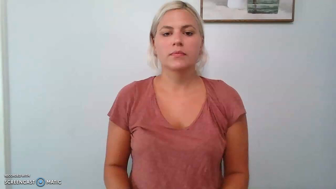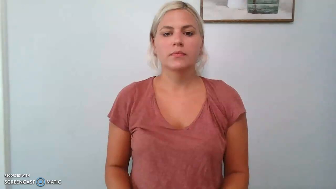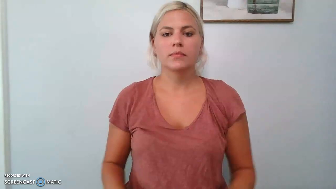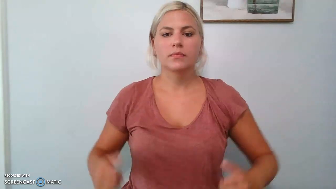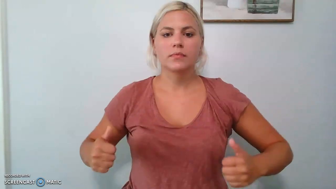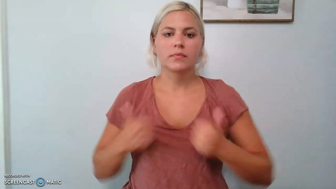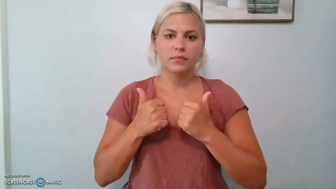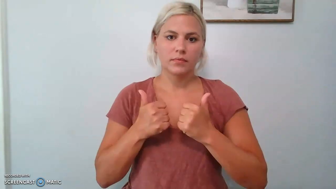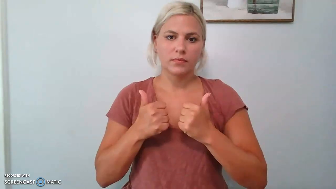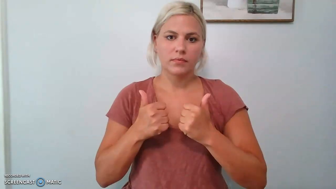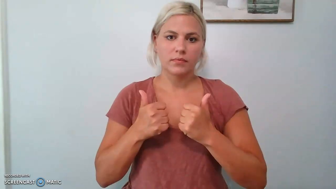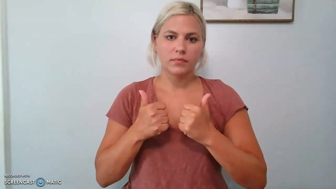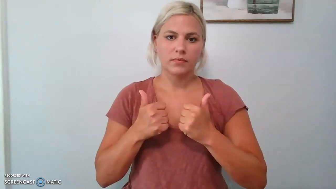CHALLENGE